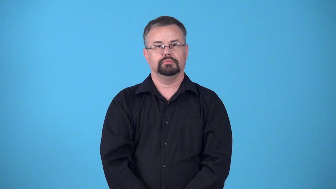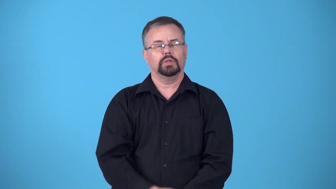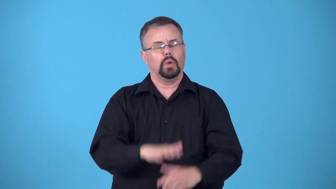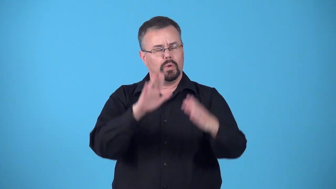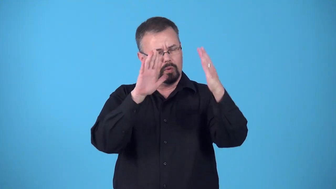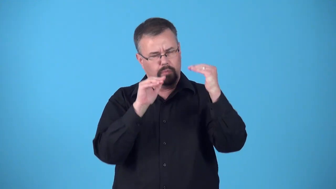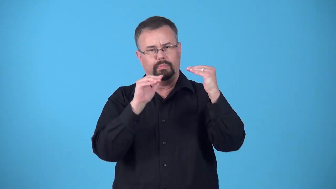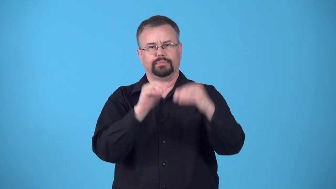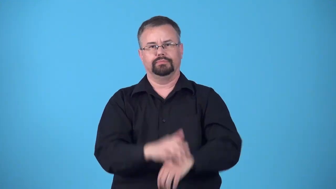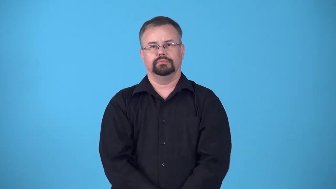on a wing and a prayer